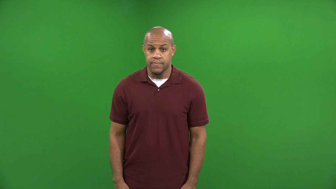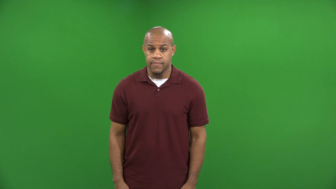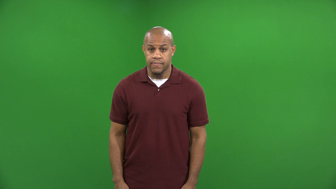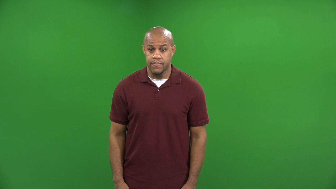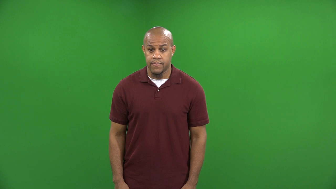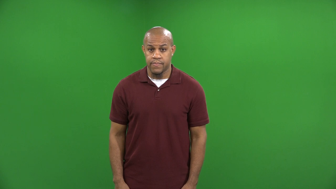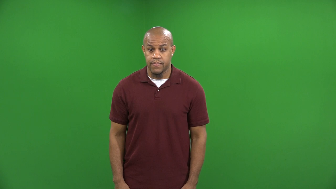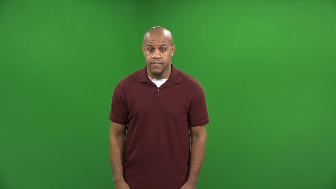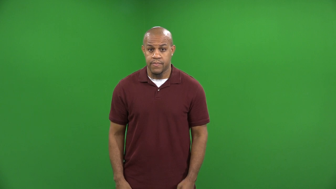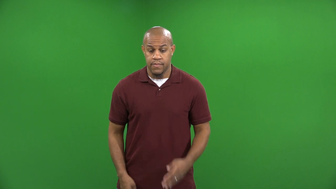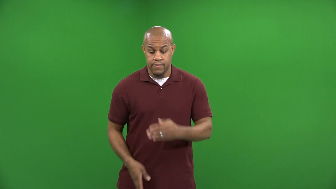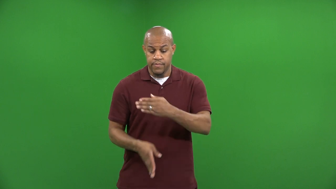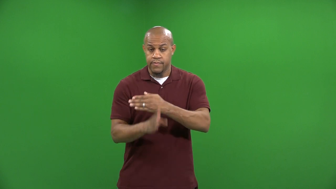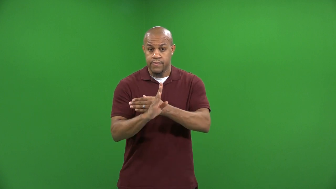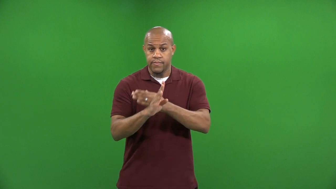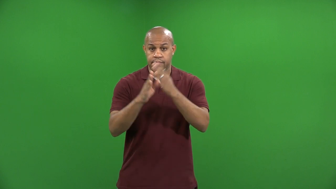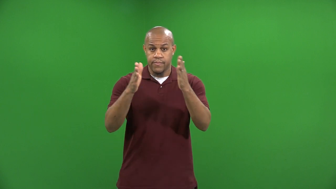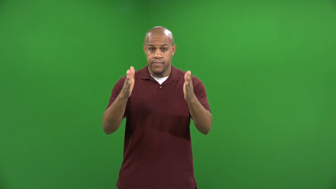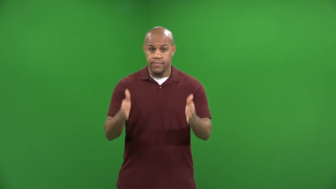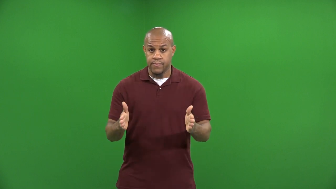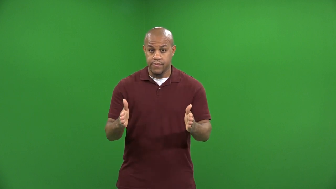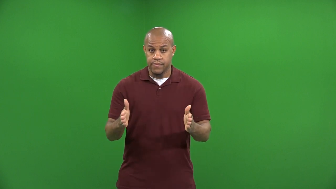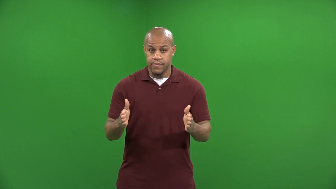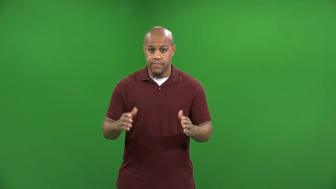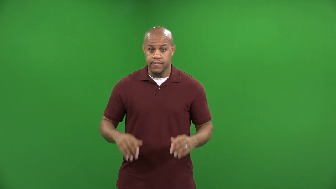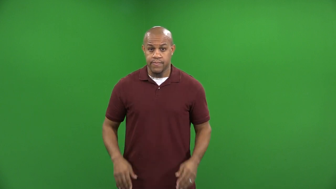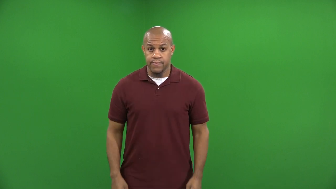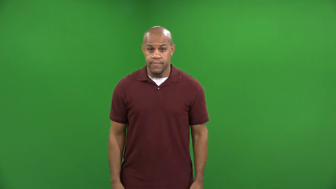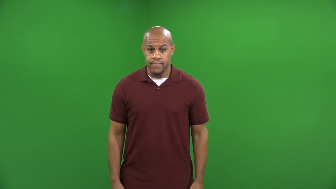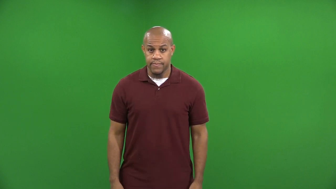Kick